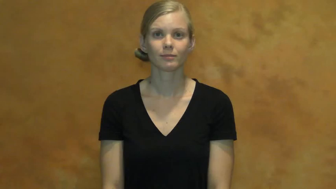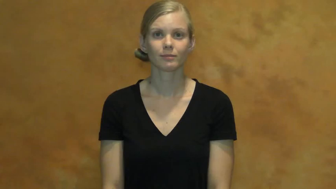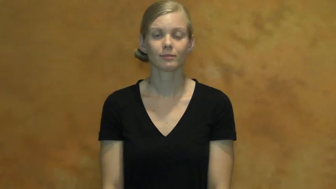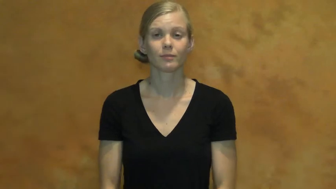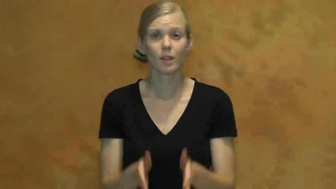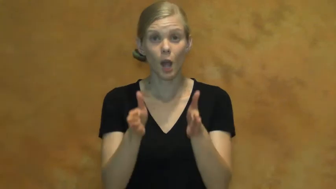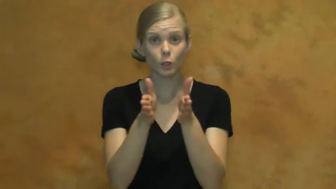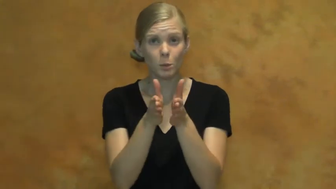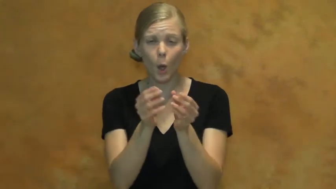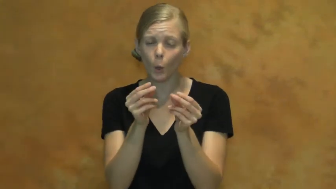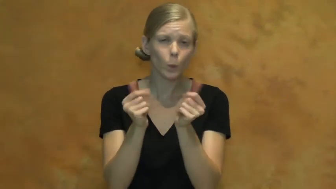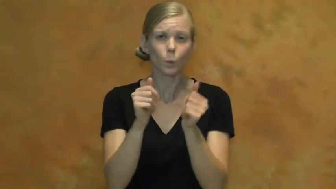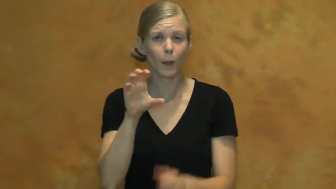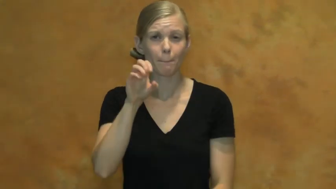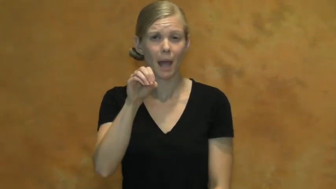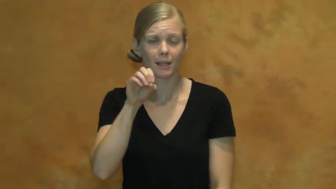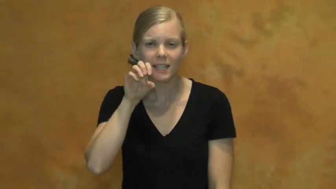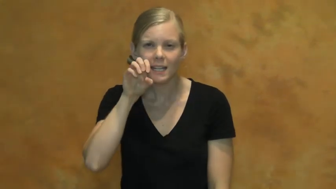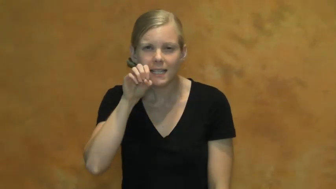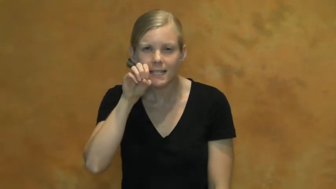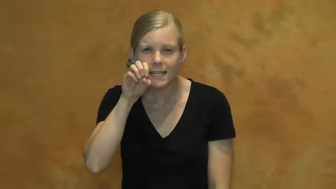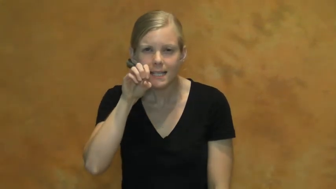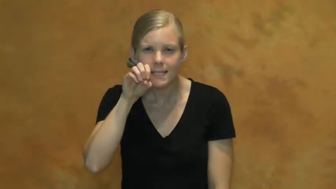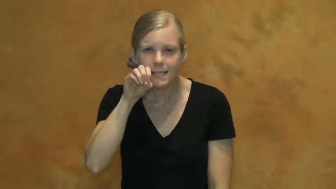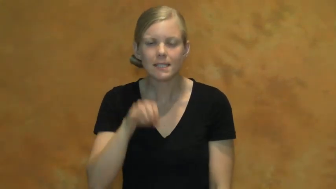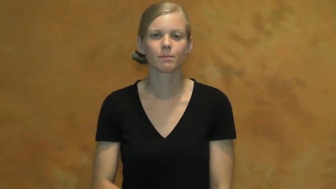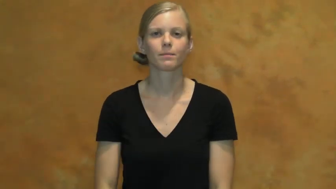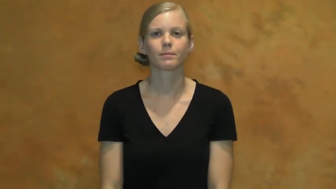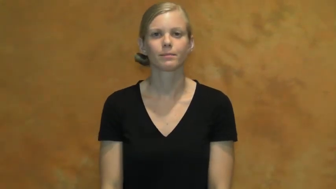nibble